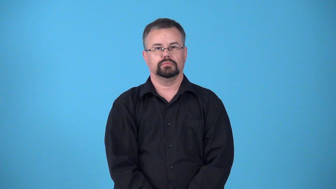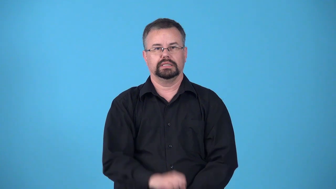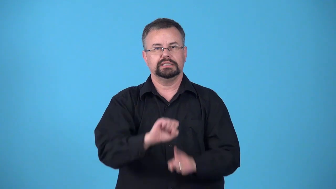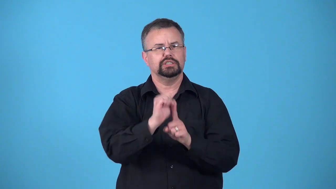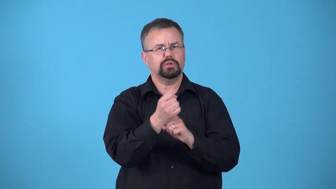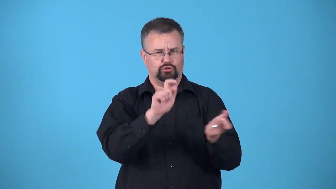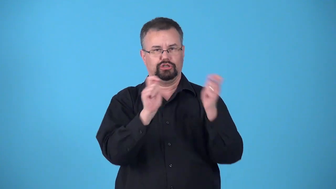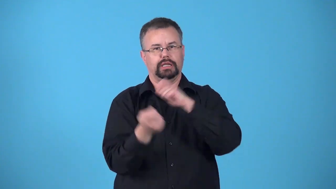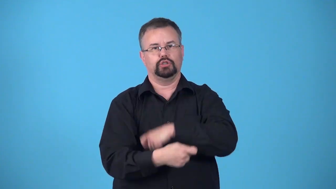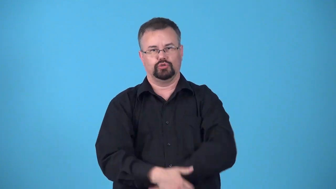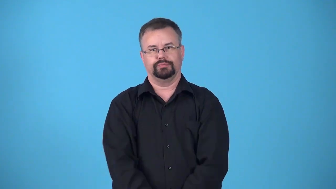shifting sands